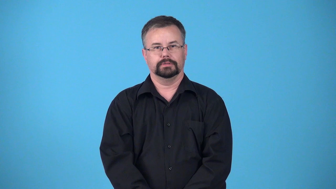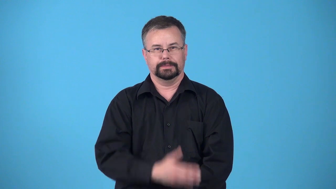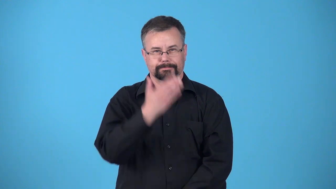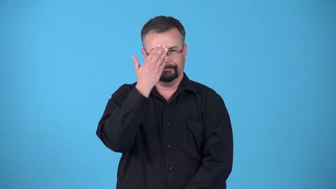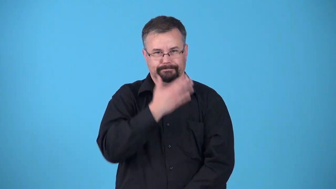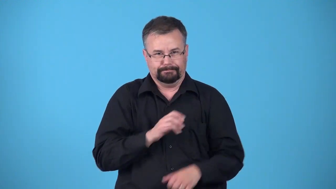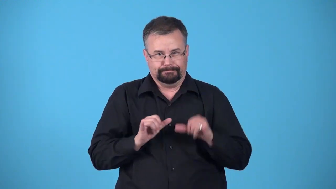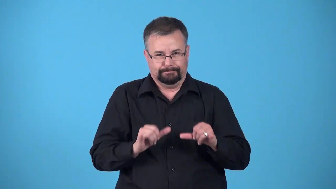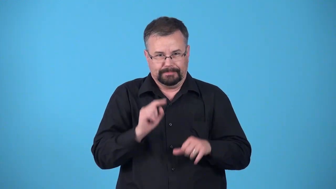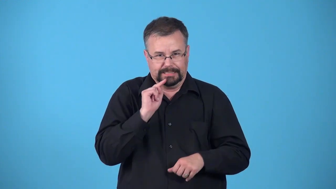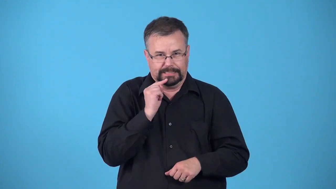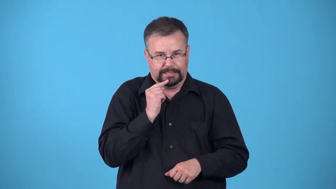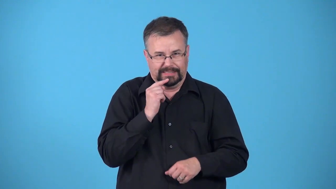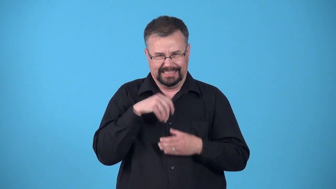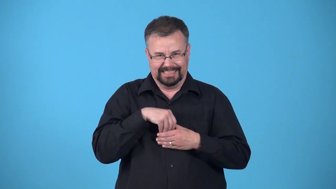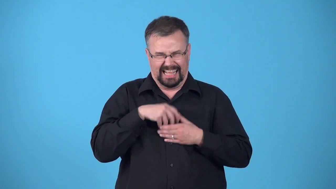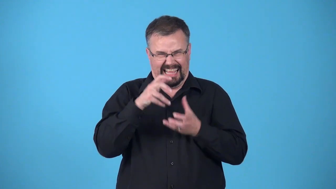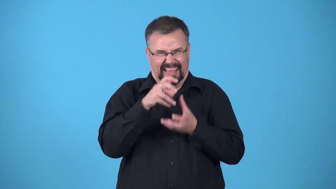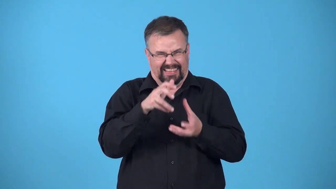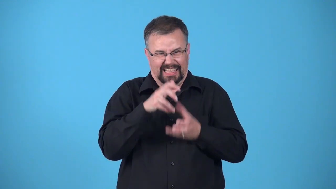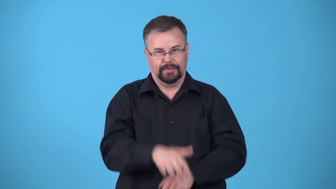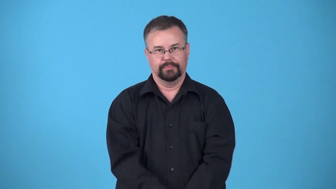straight face